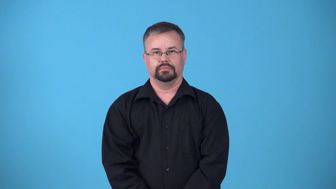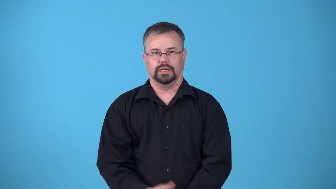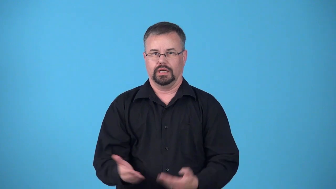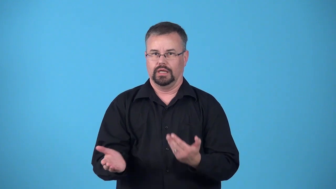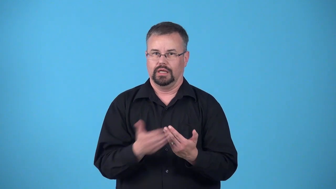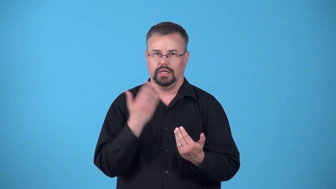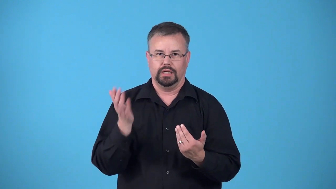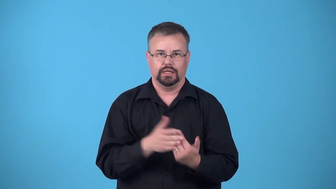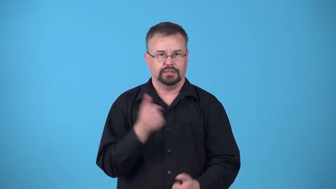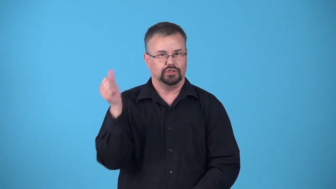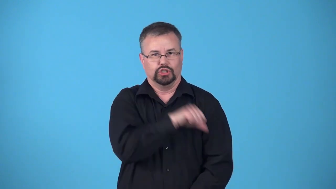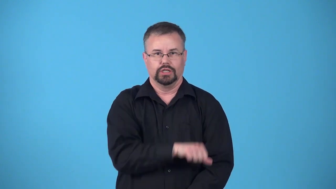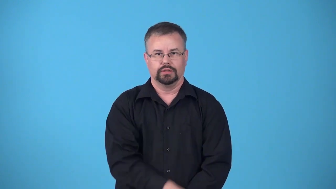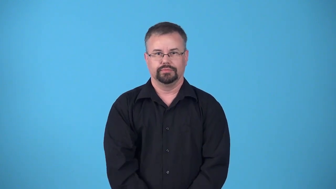hollow leg